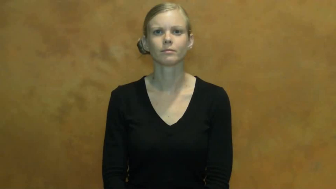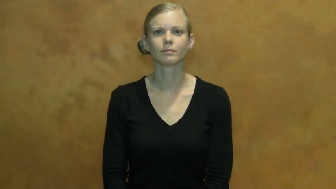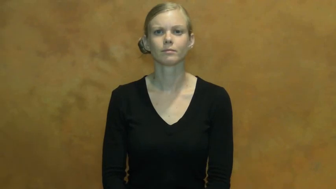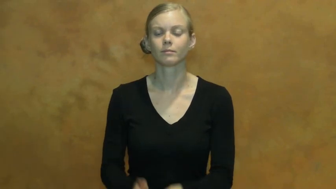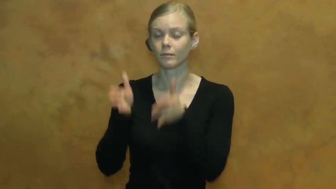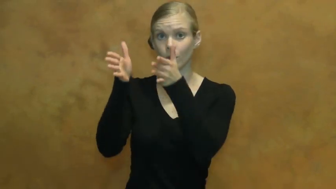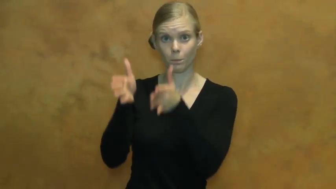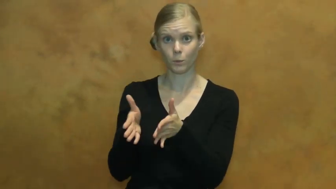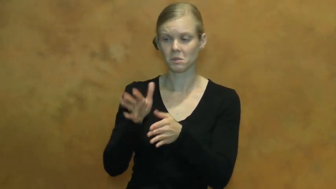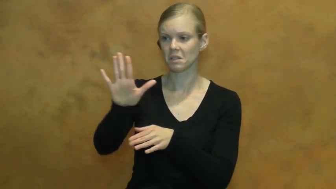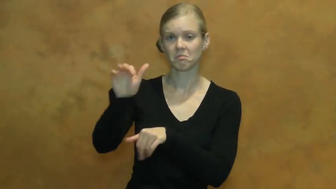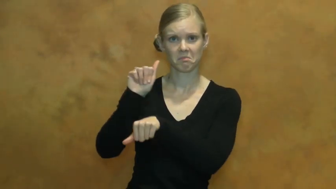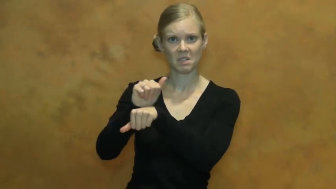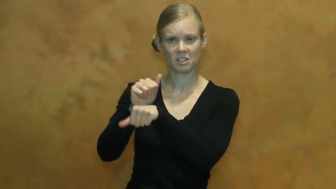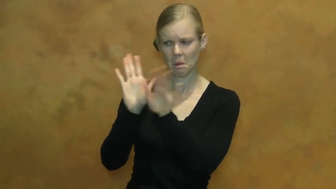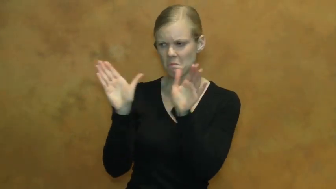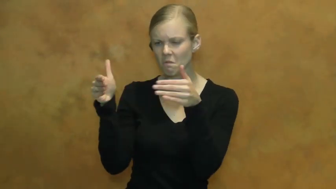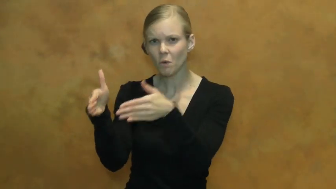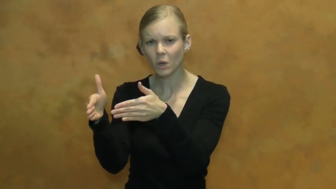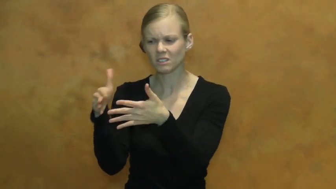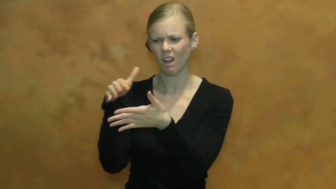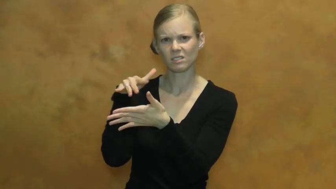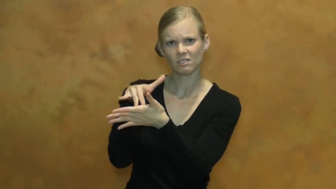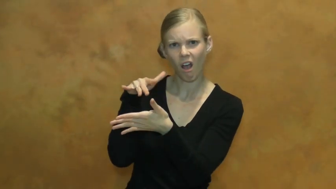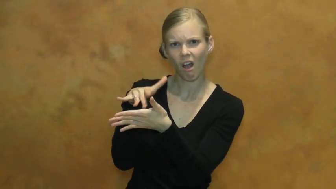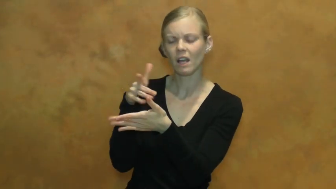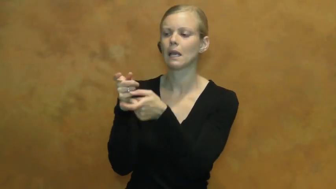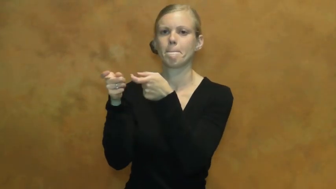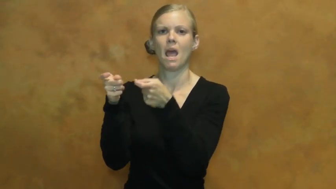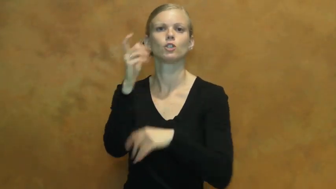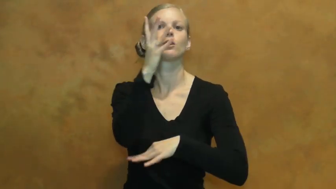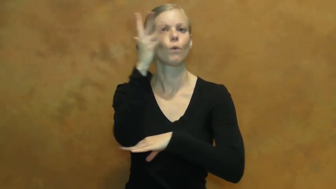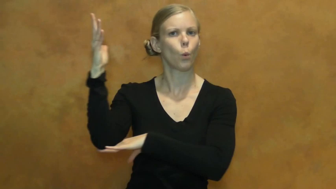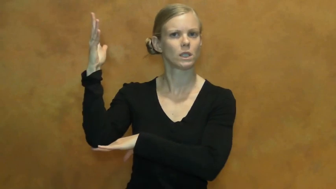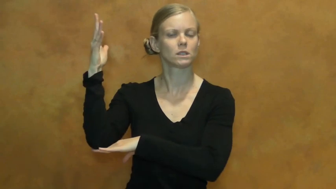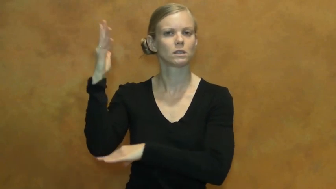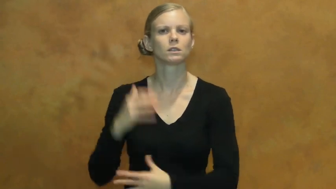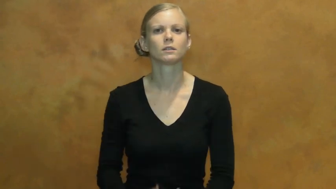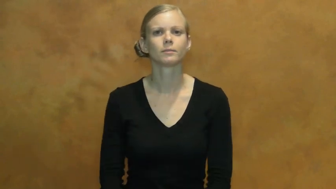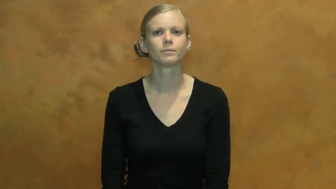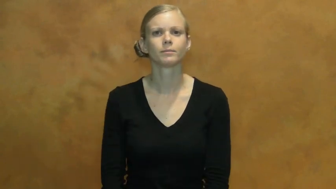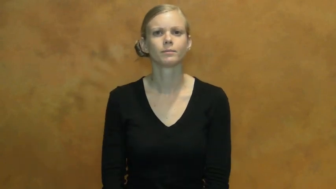forester